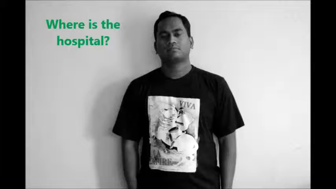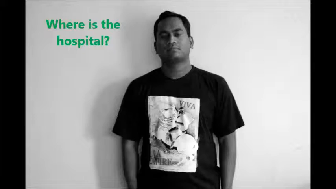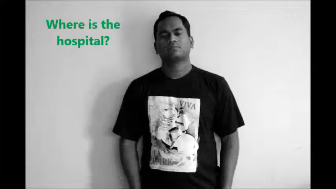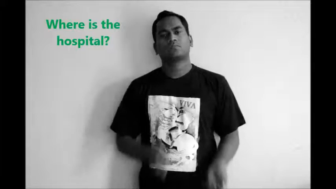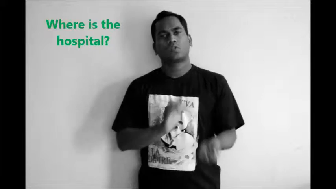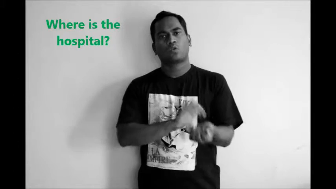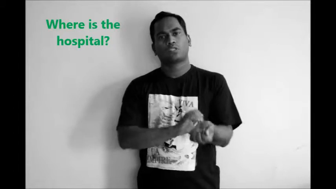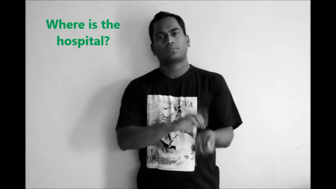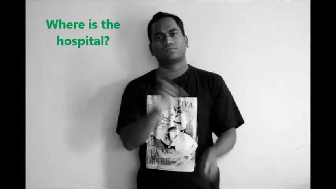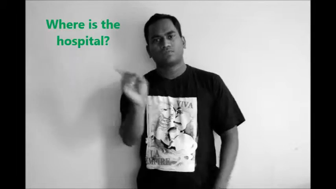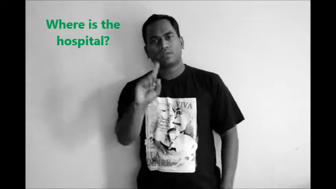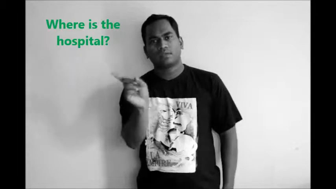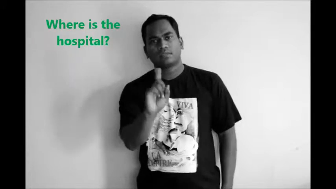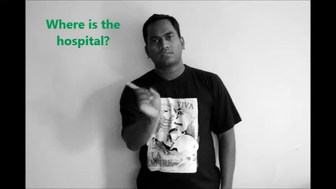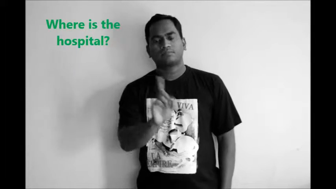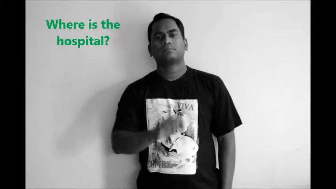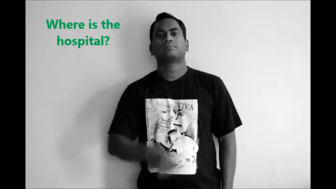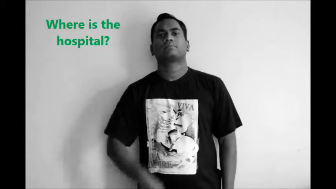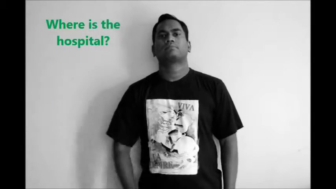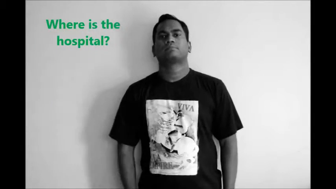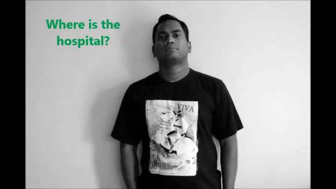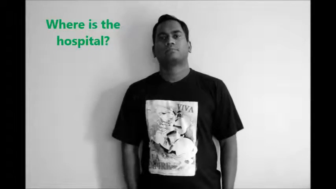Where is the hospital?